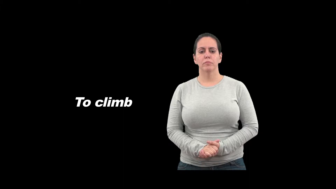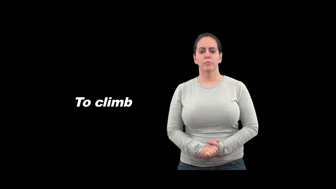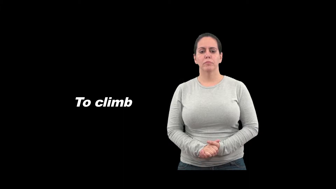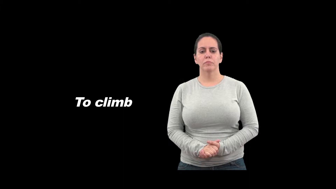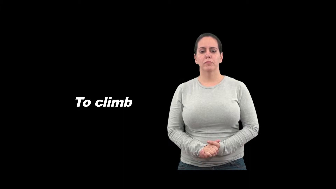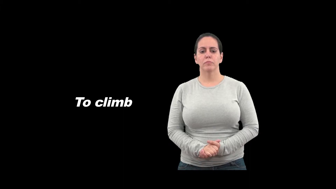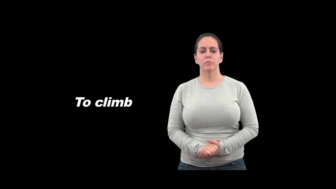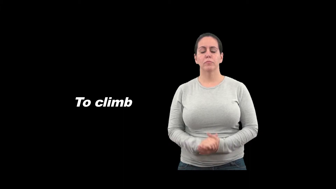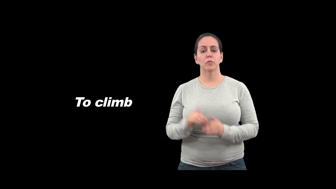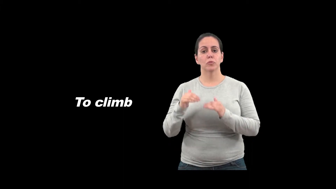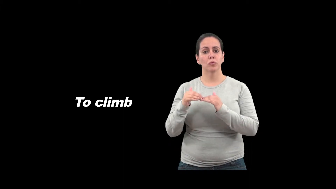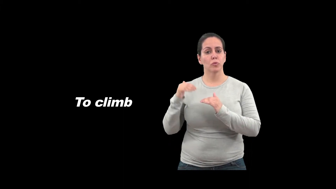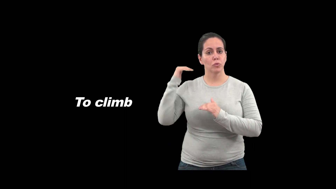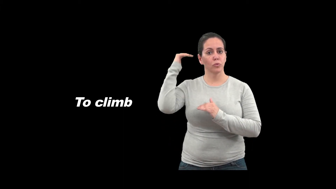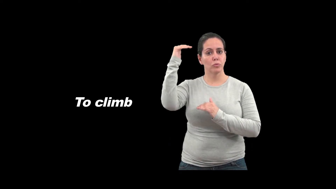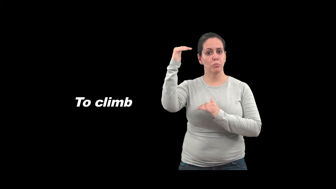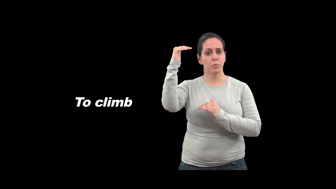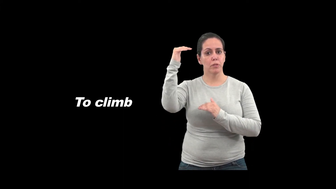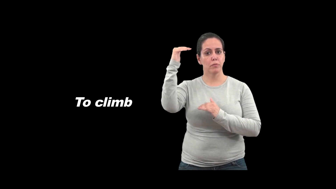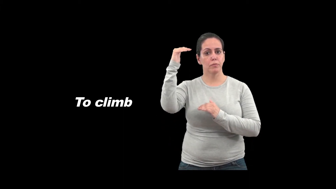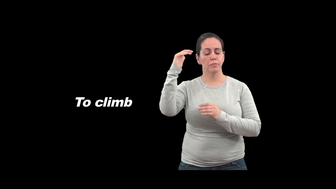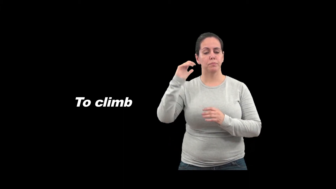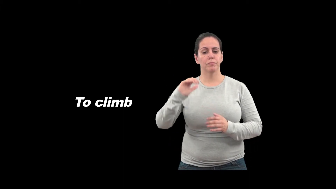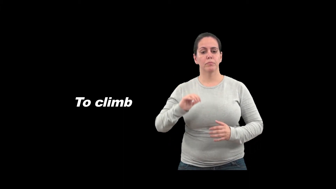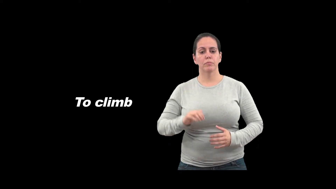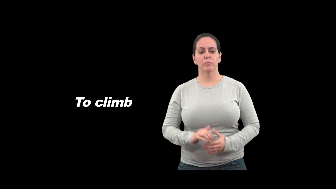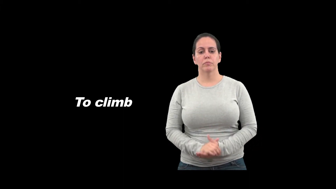To climb